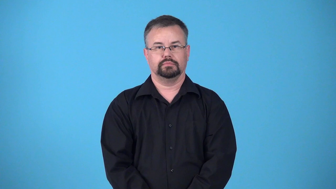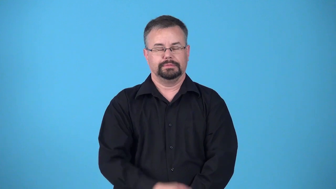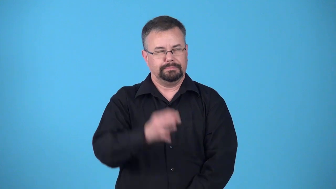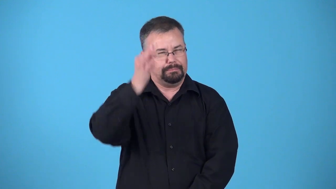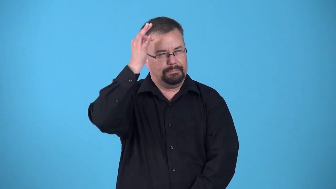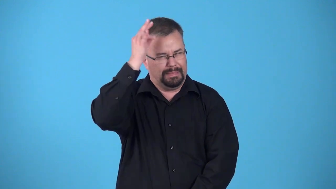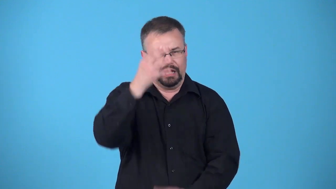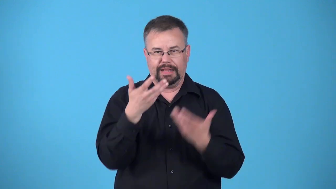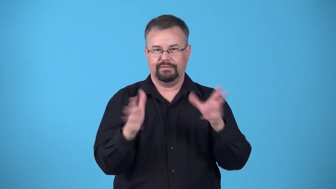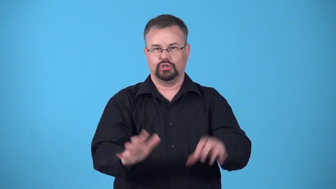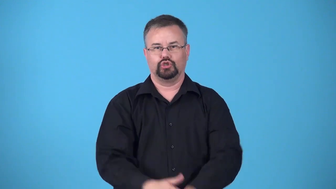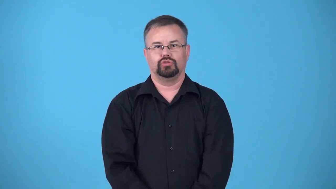made it by the skin of my teeth